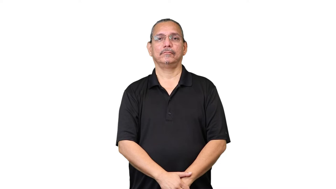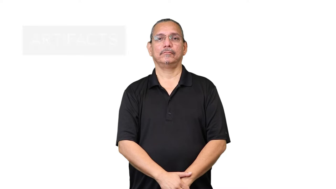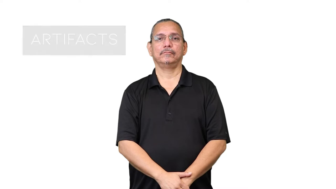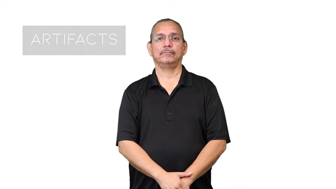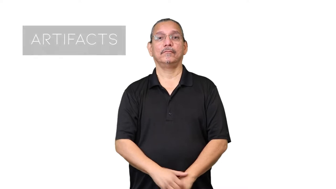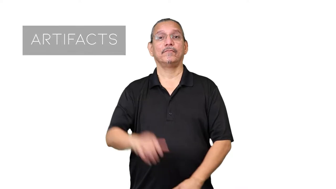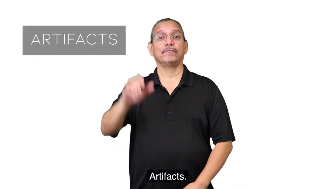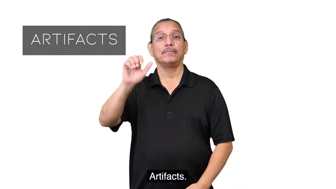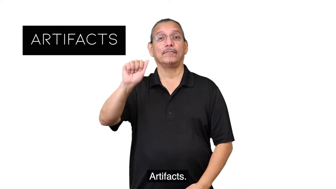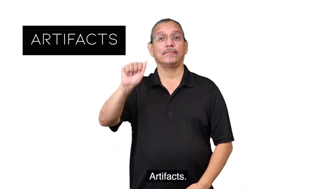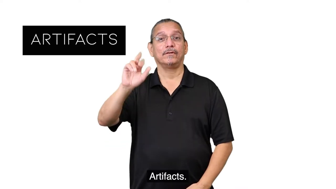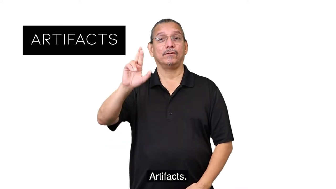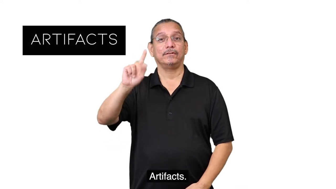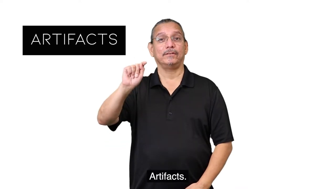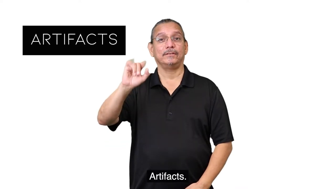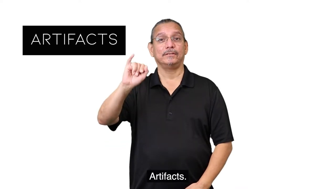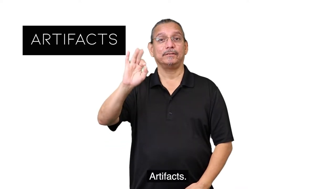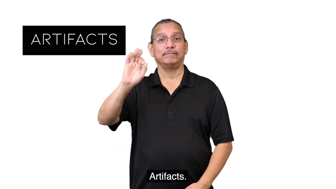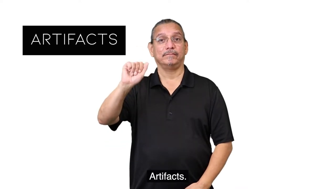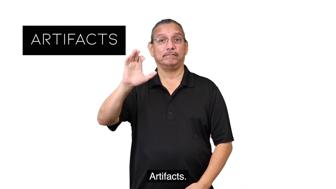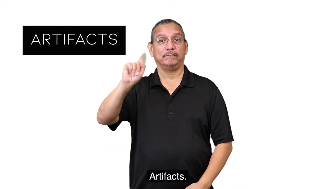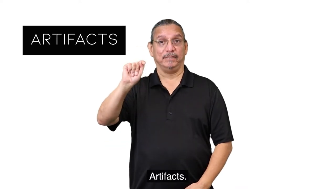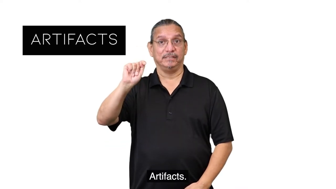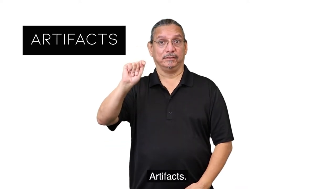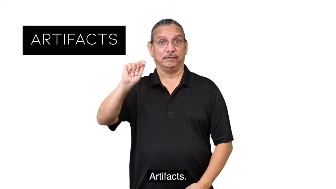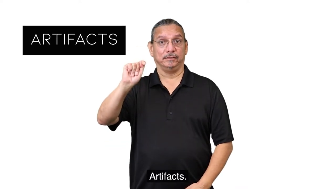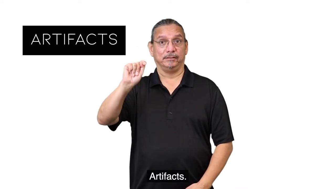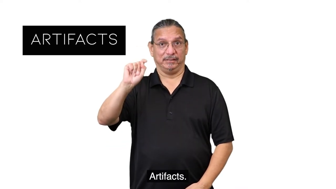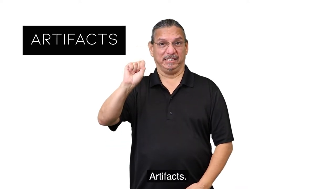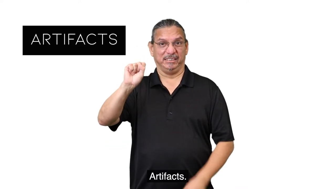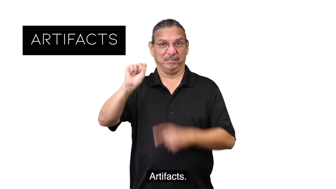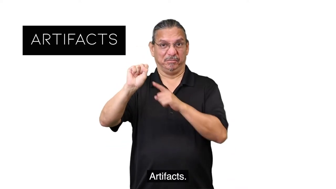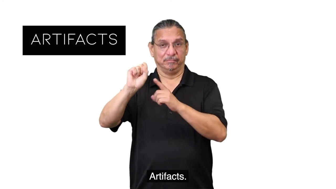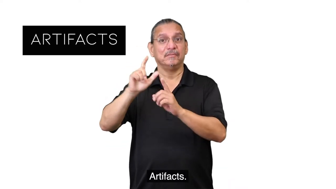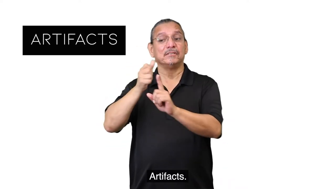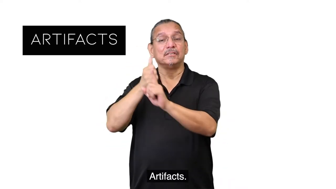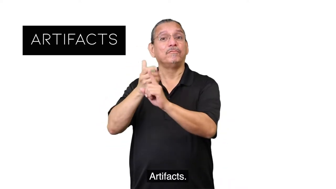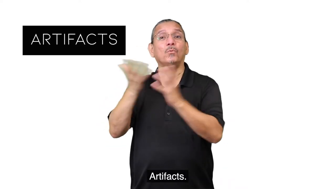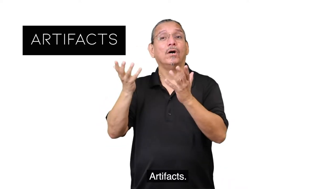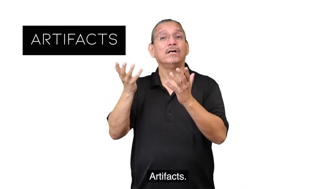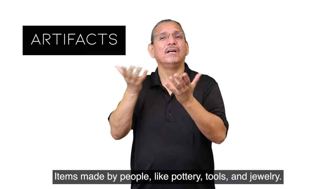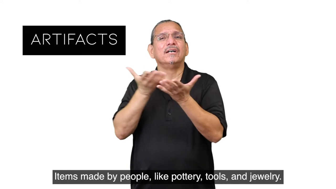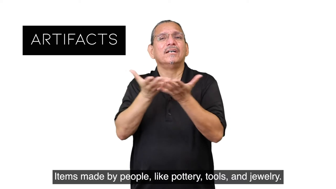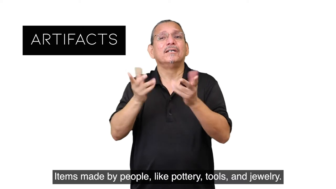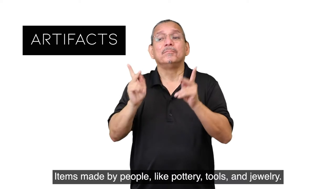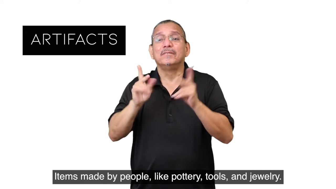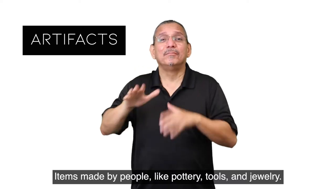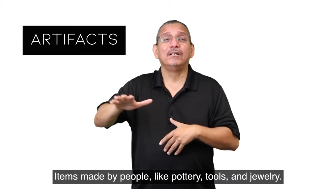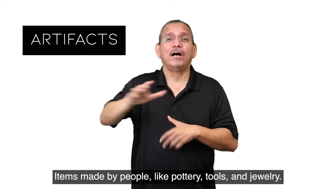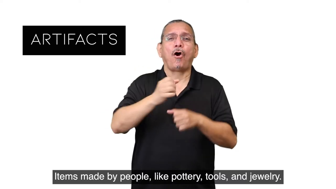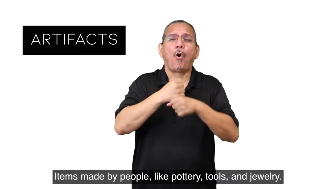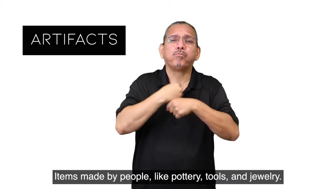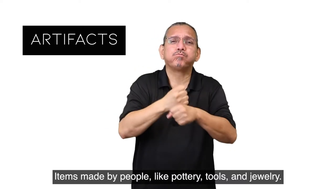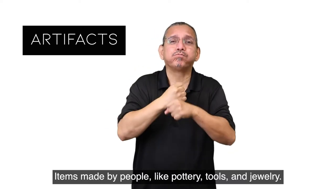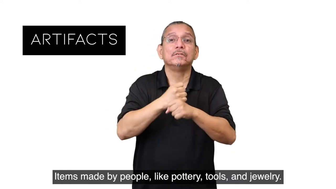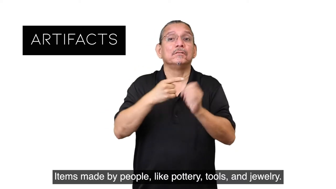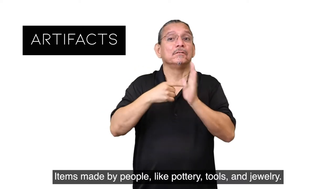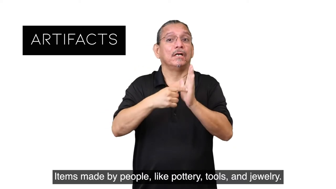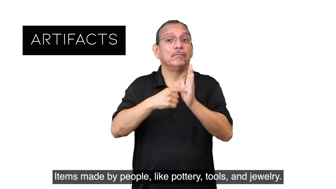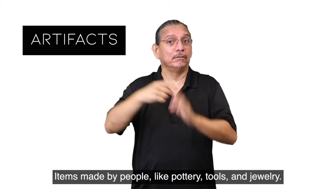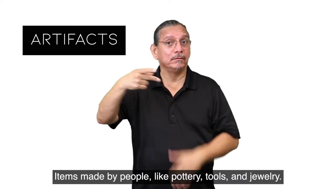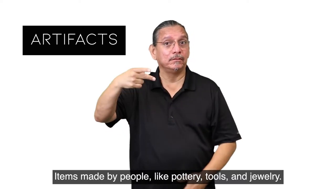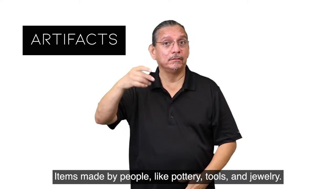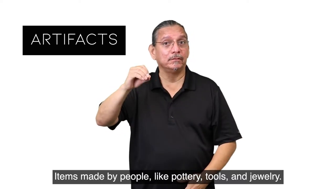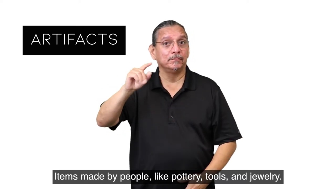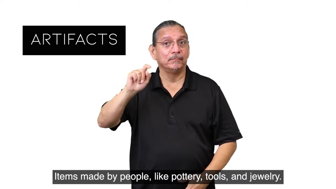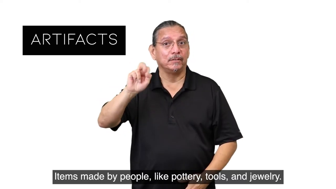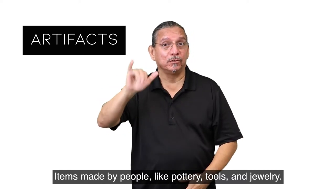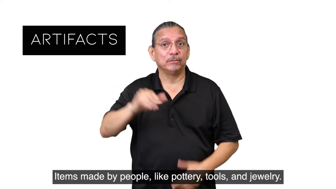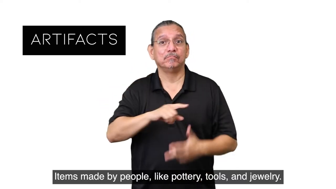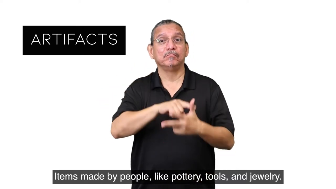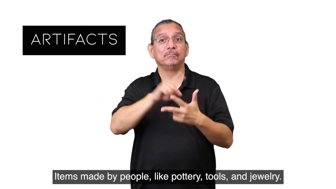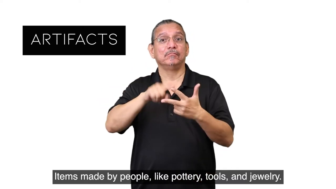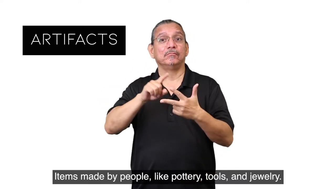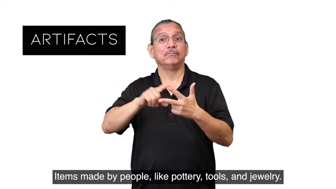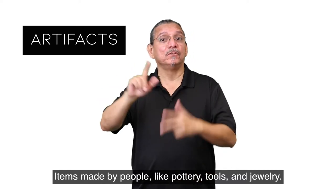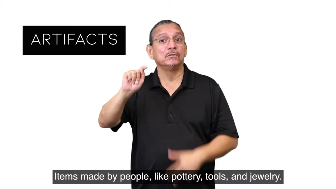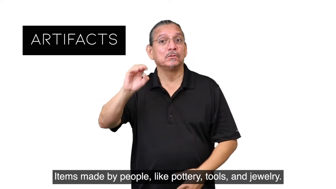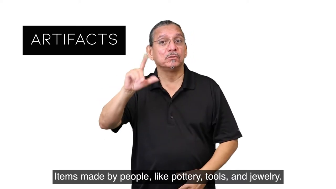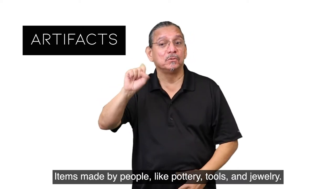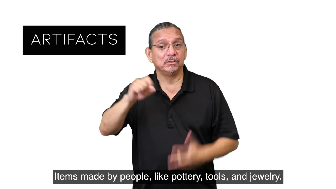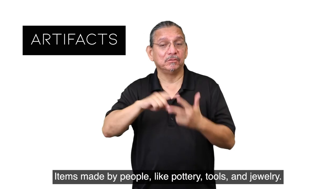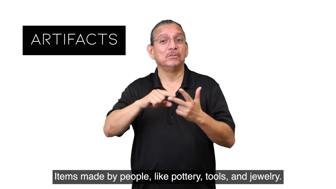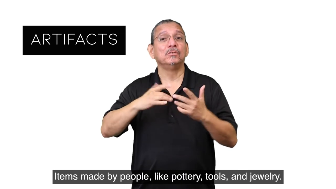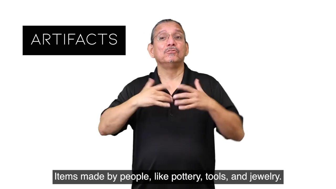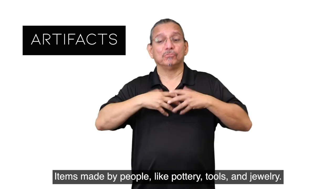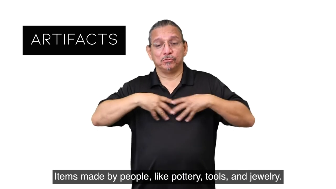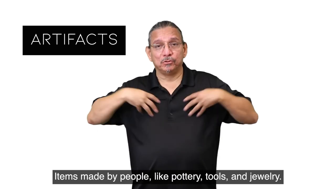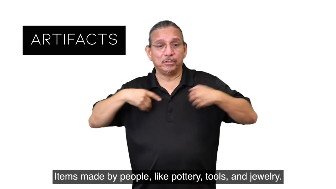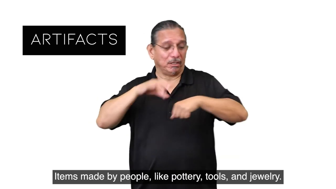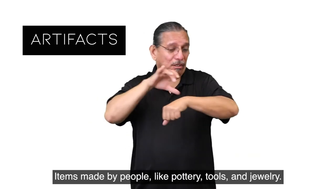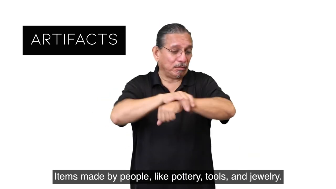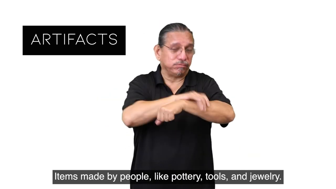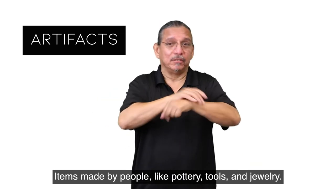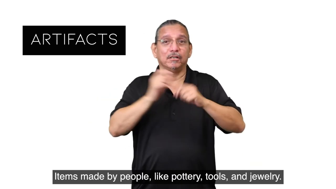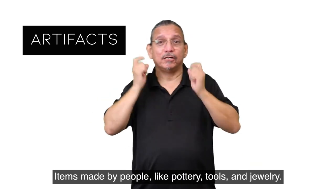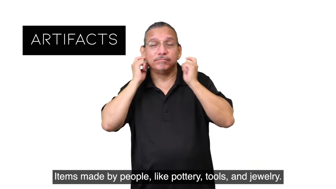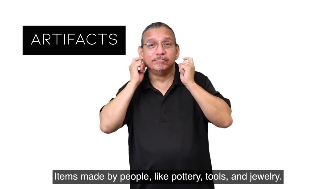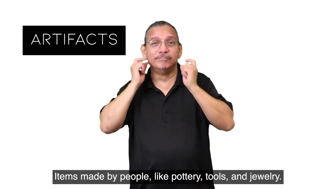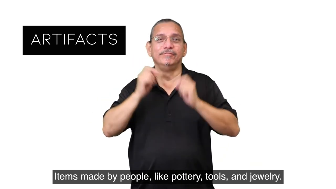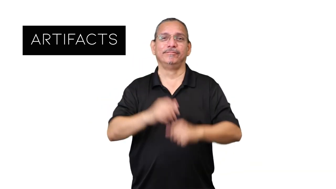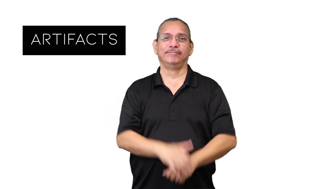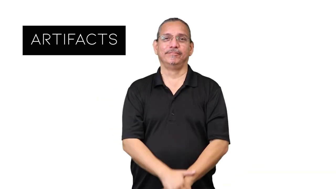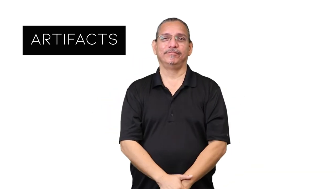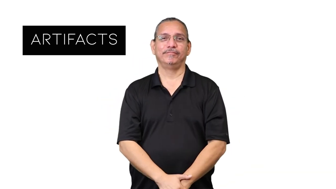Artifacts